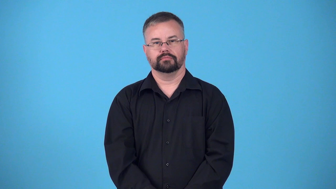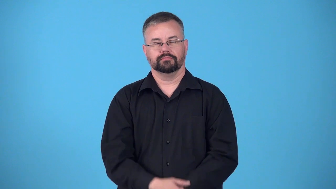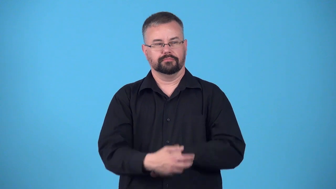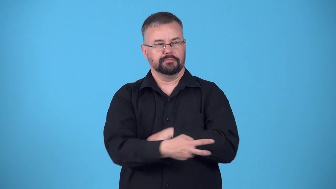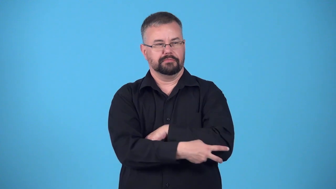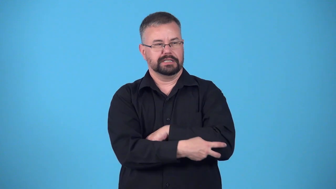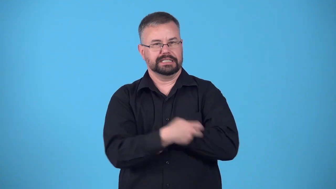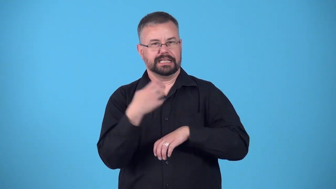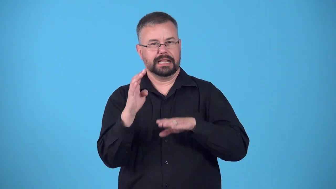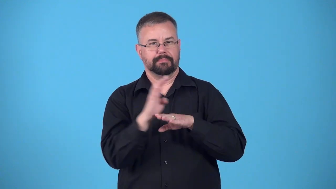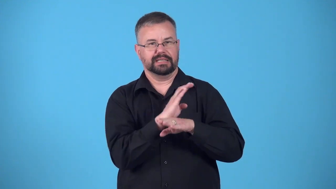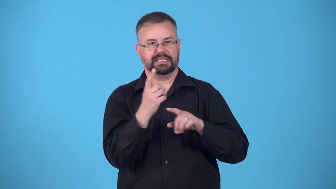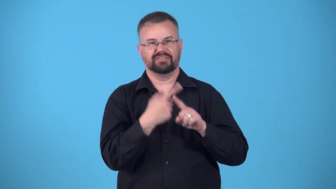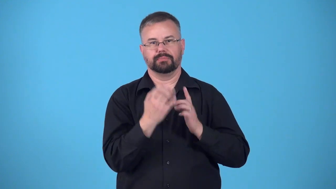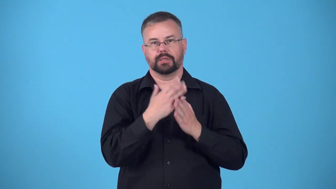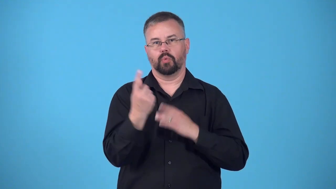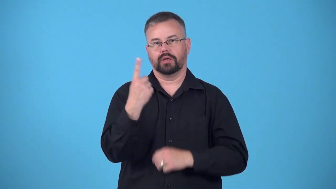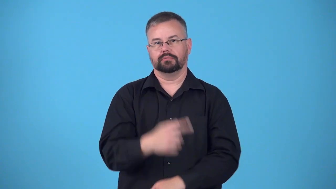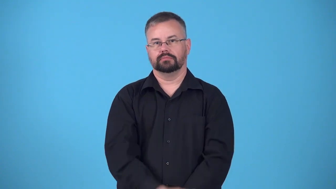syphon off business